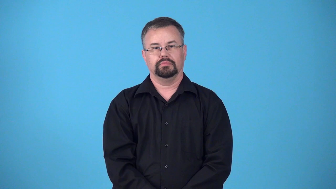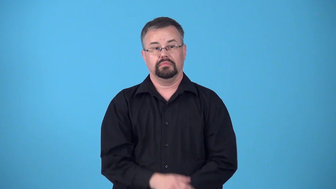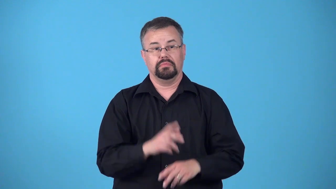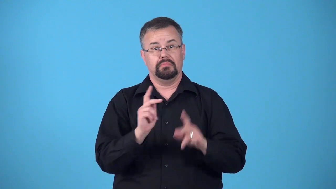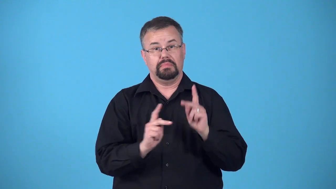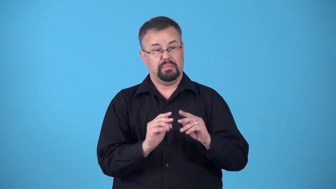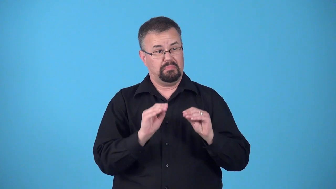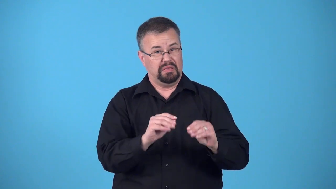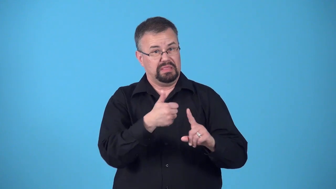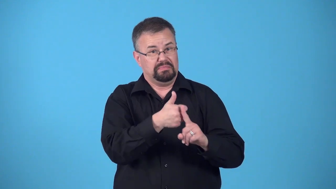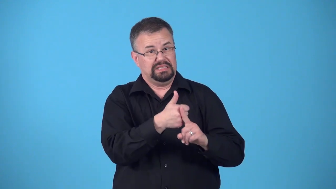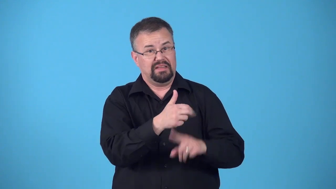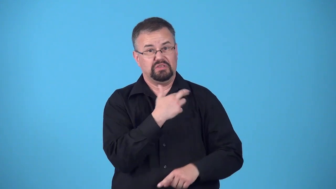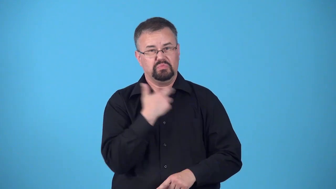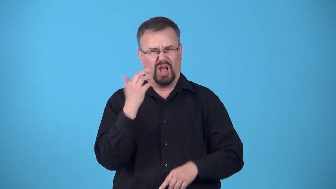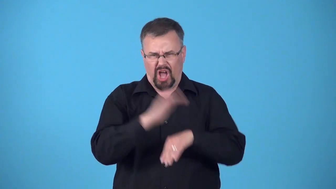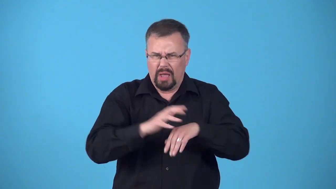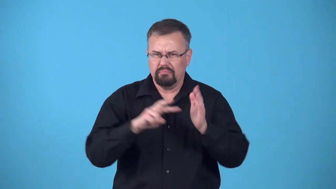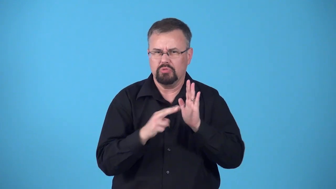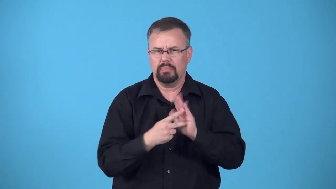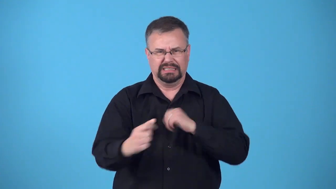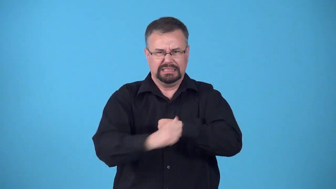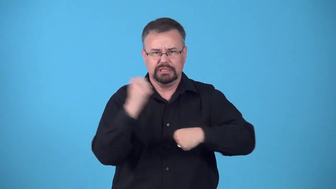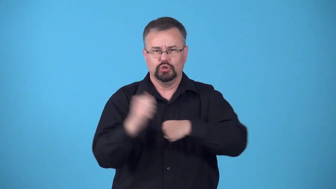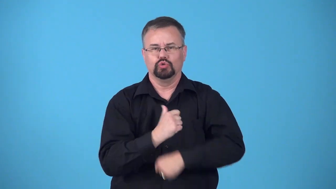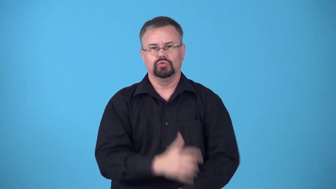play with fire